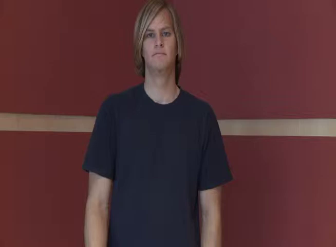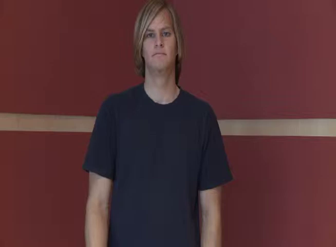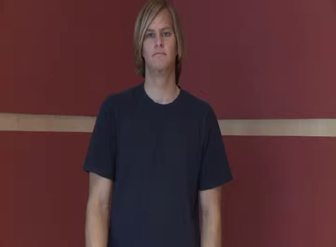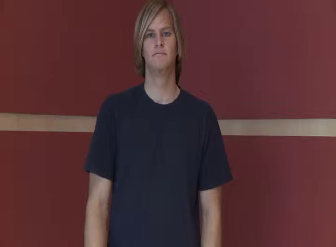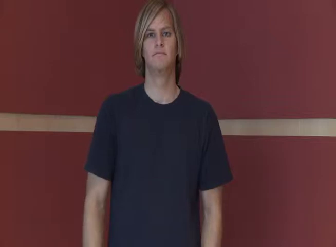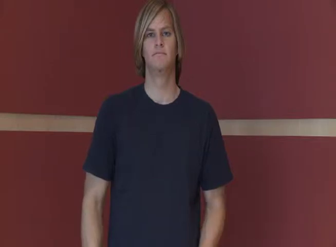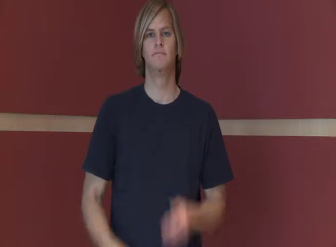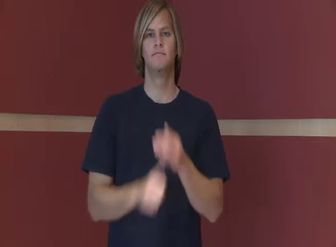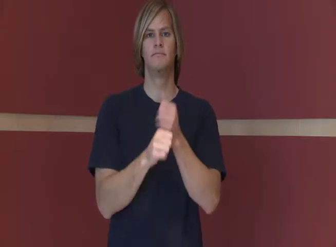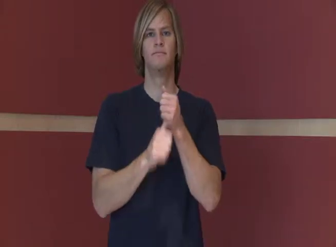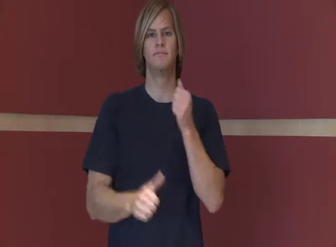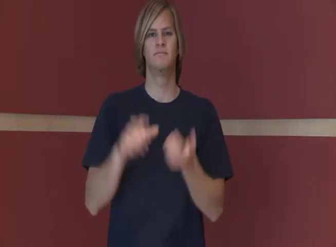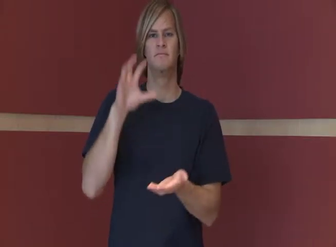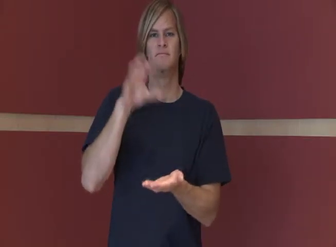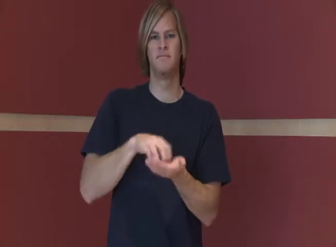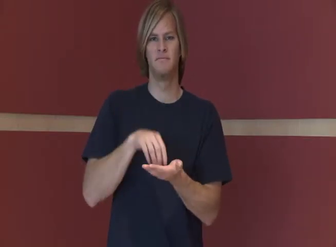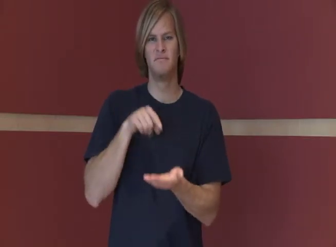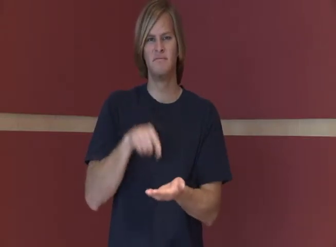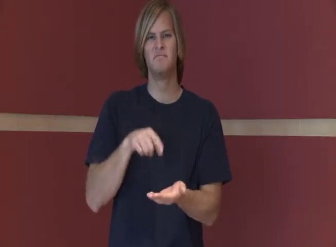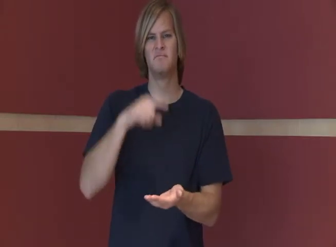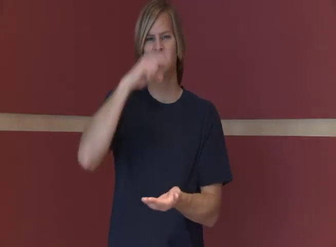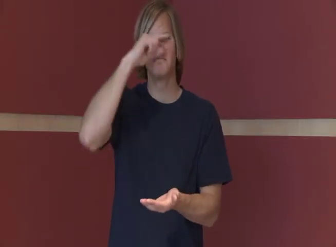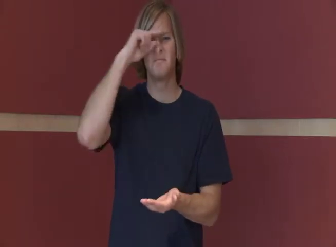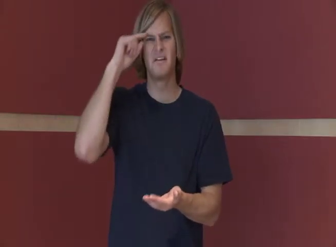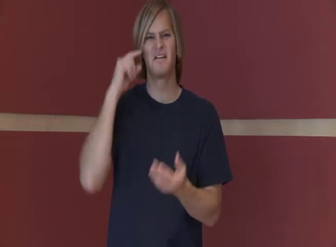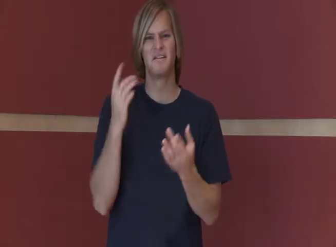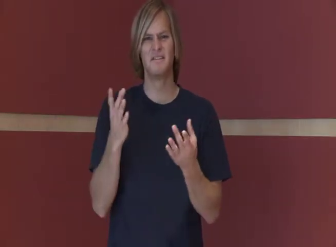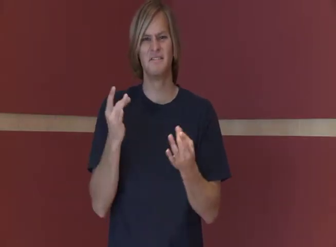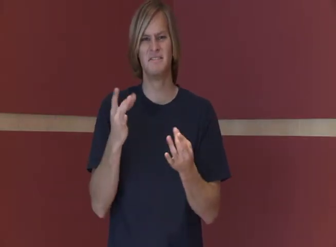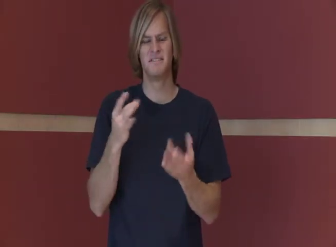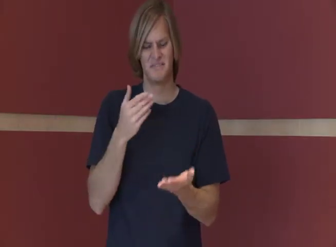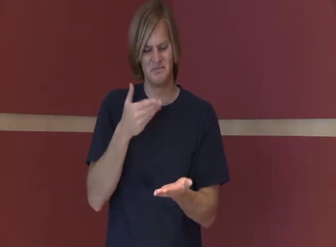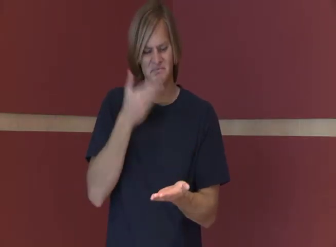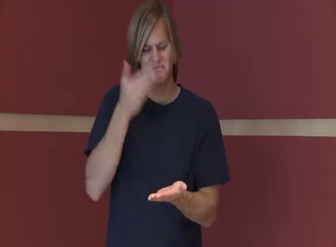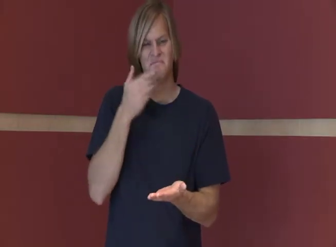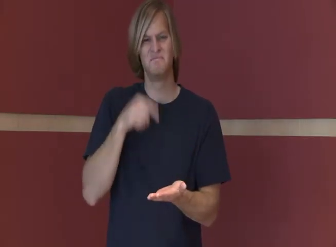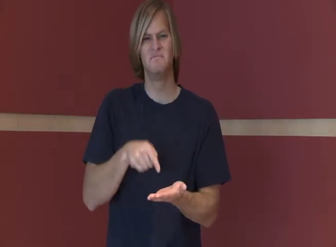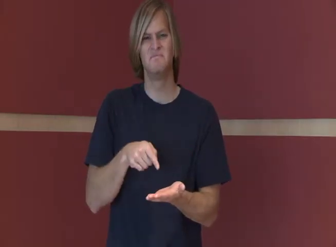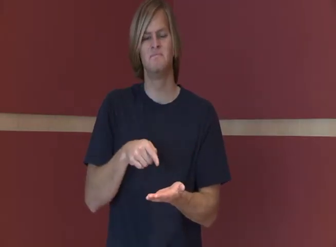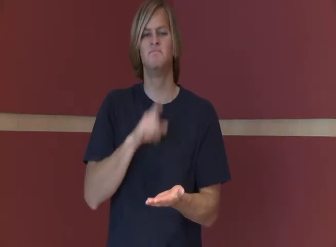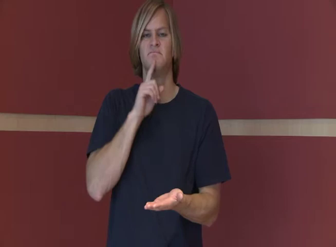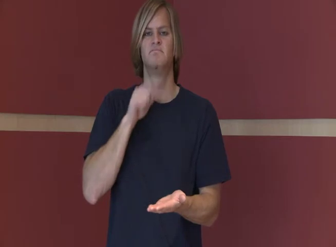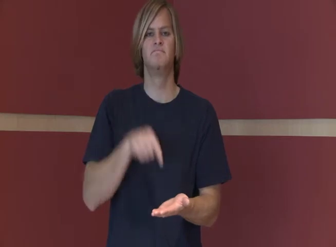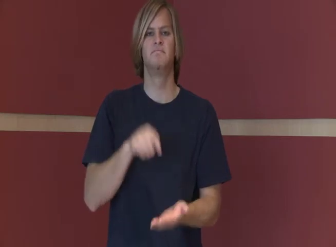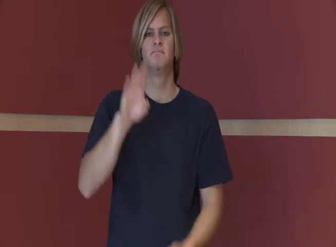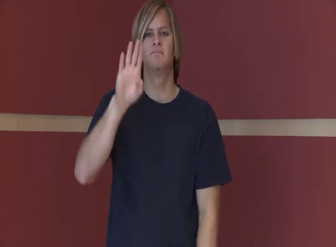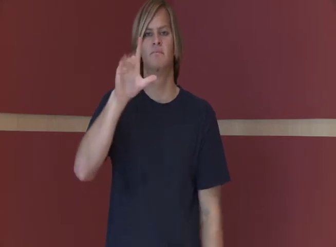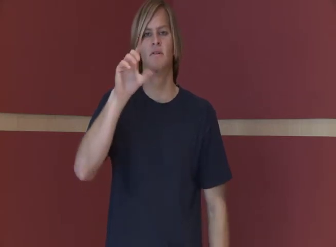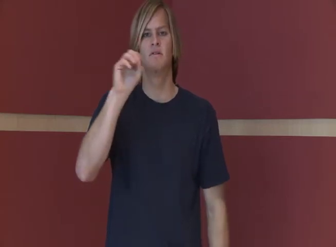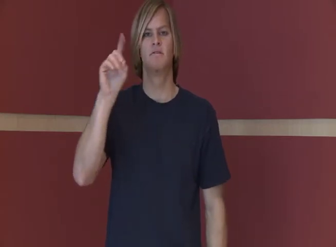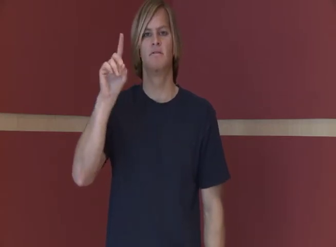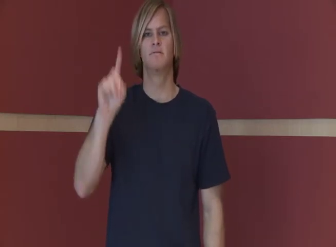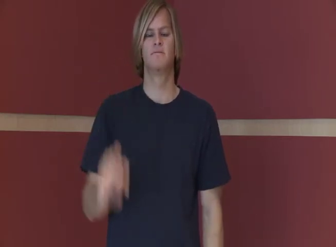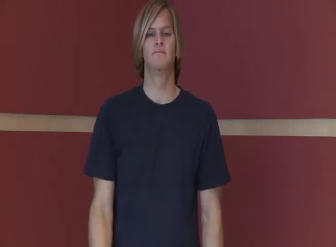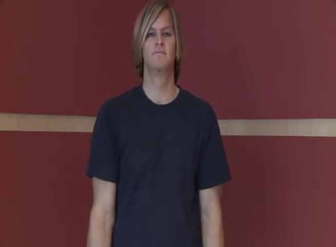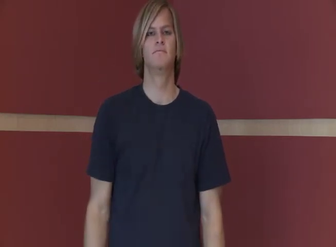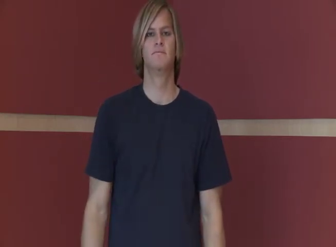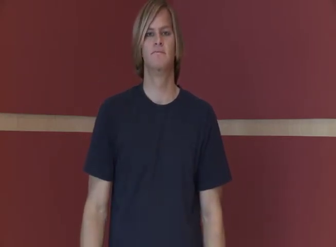Melena